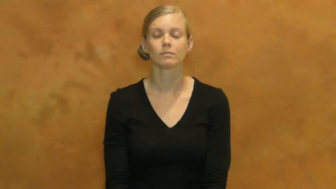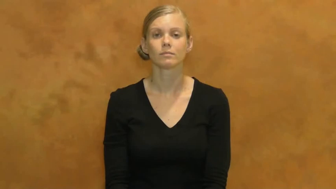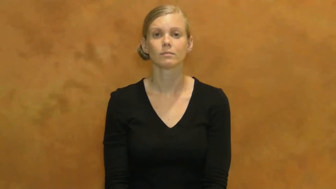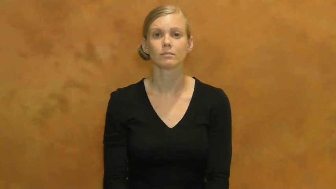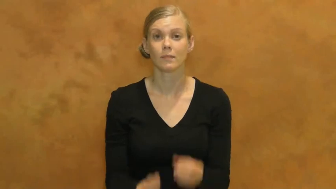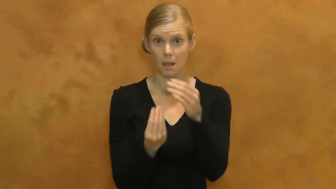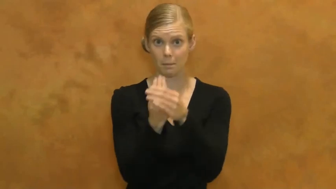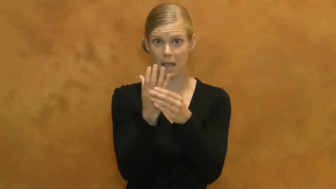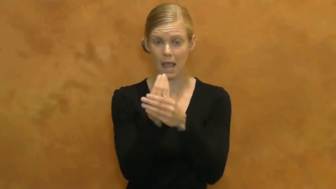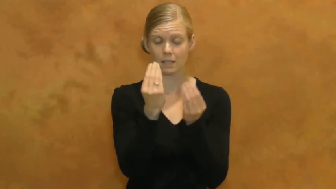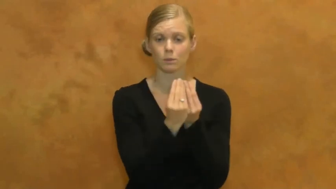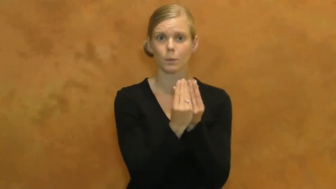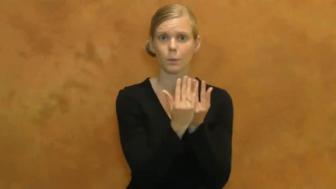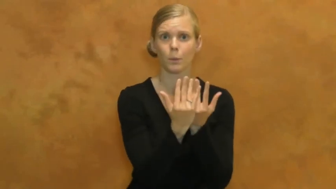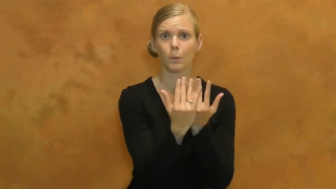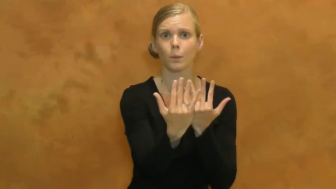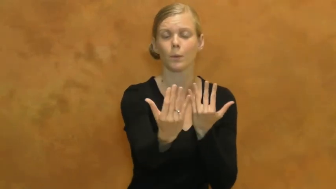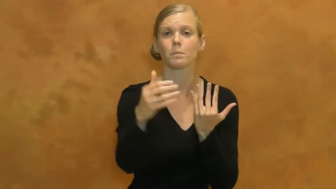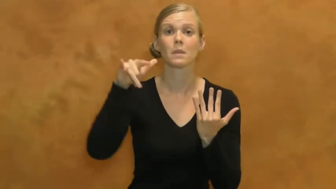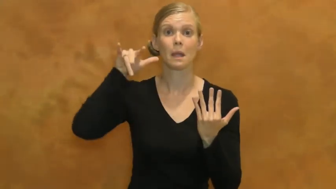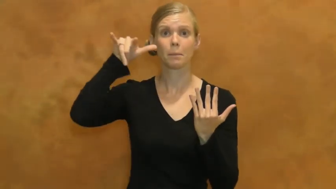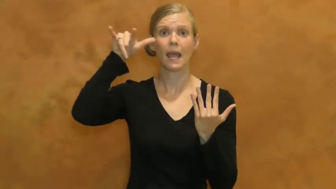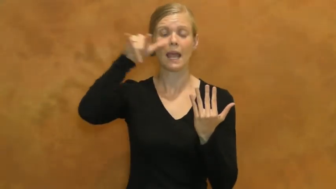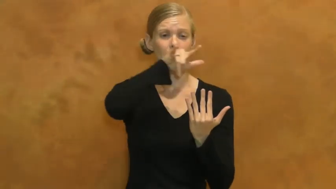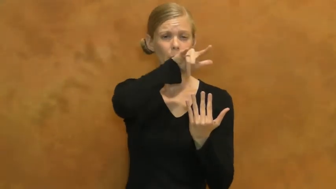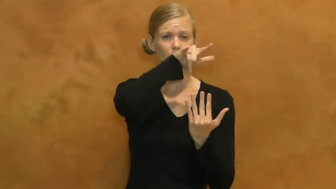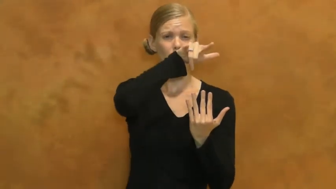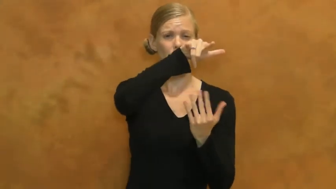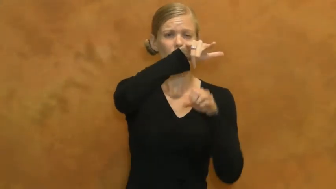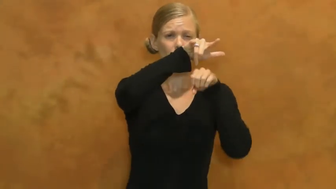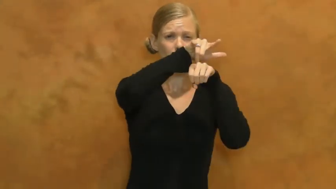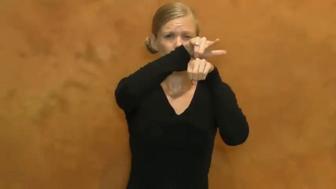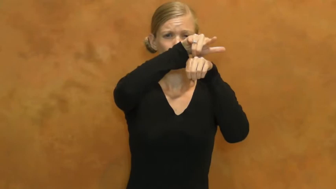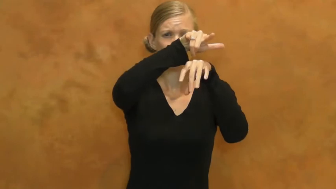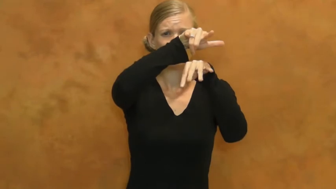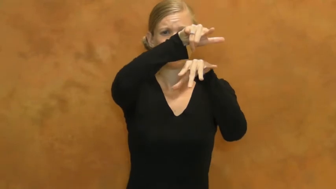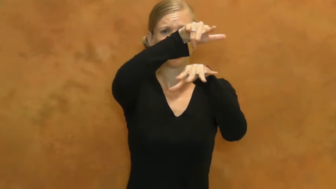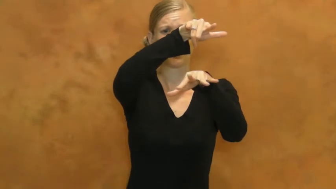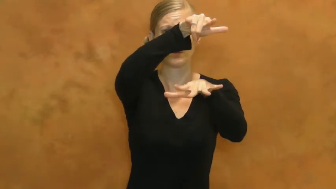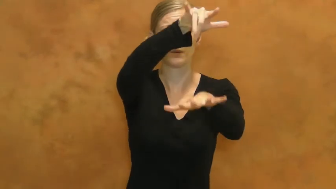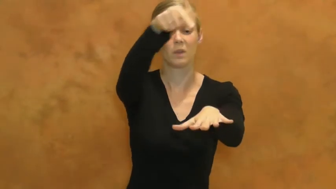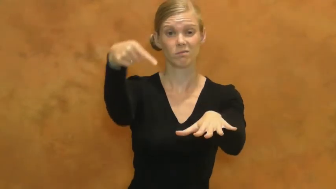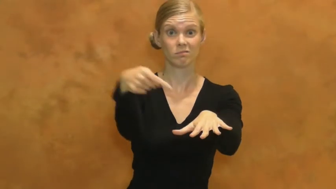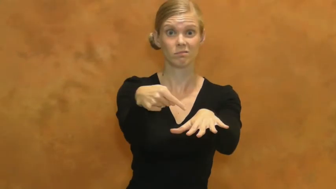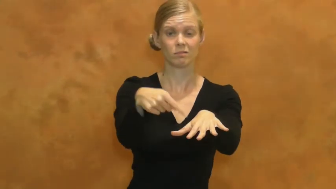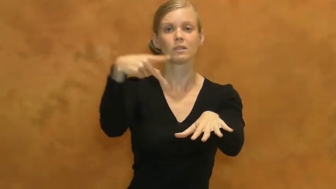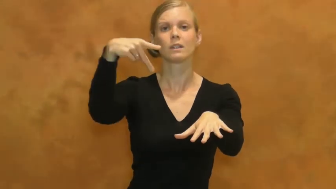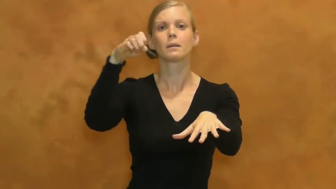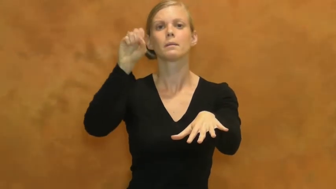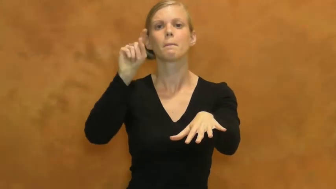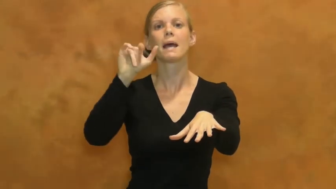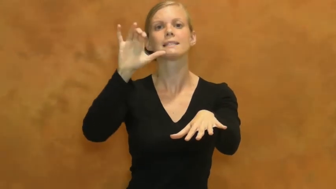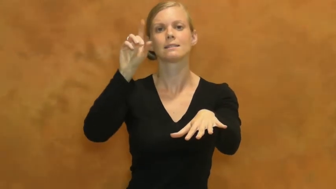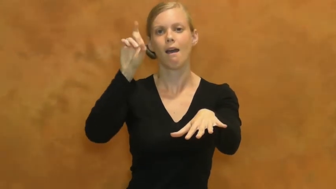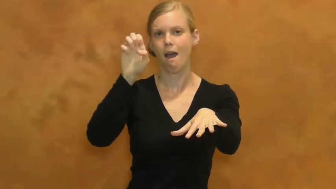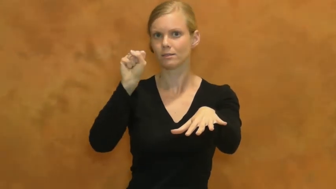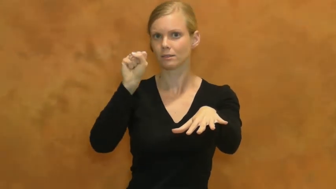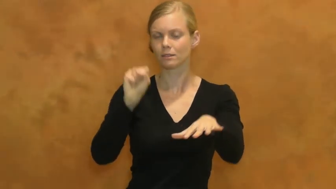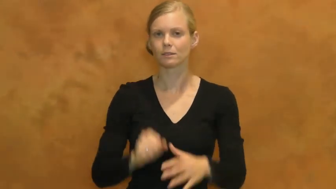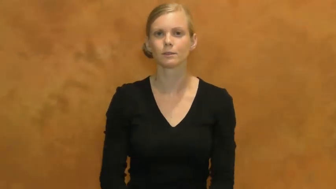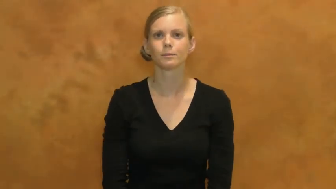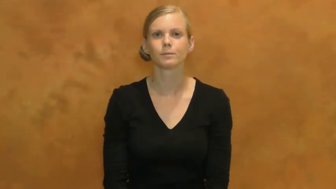crop dusting